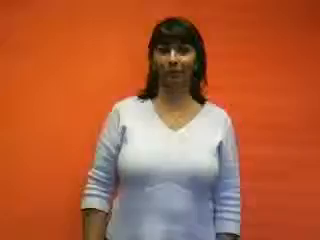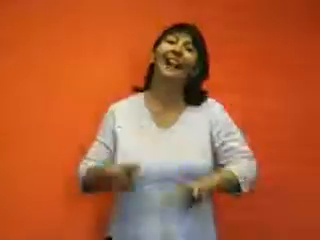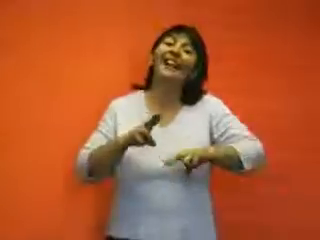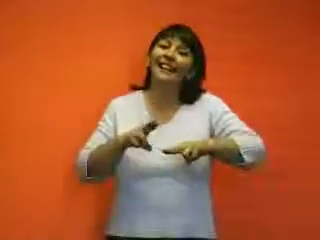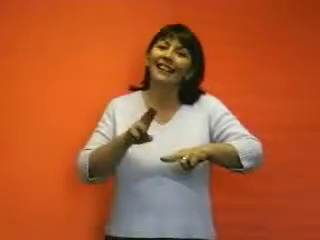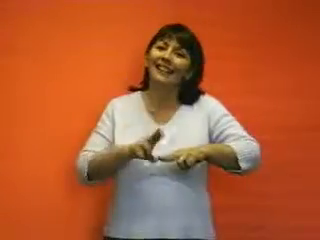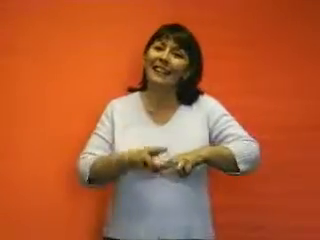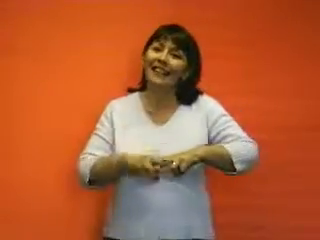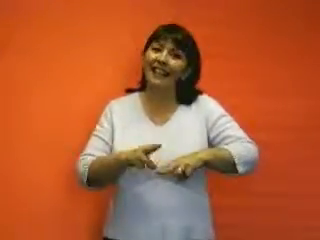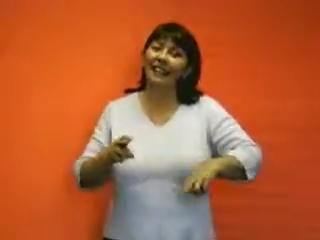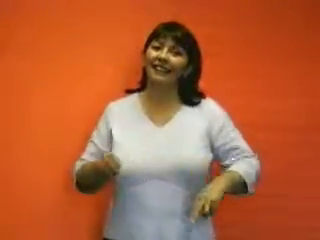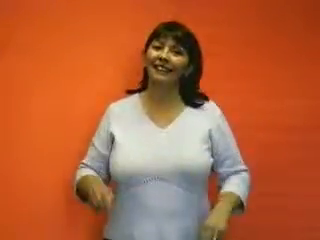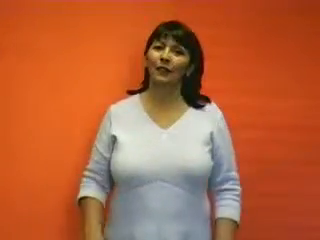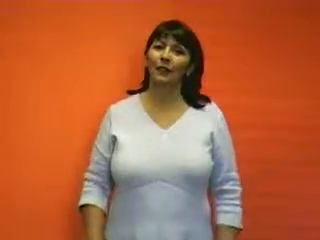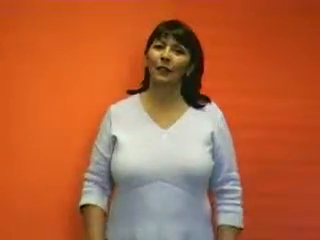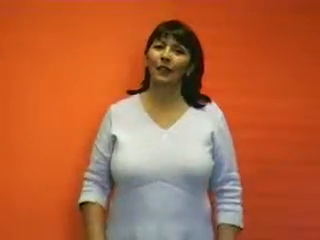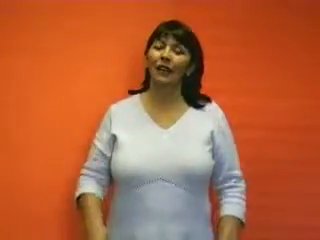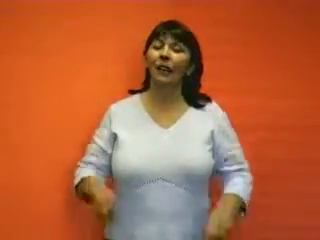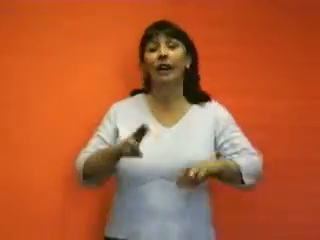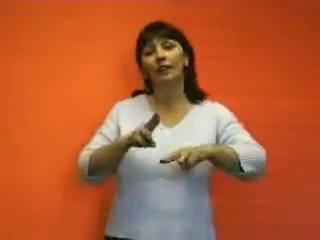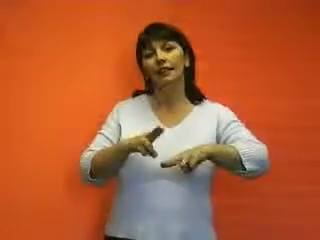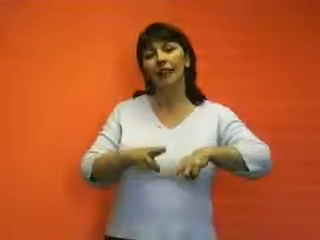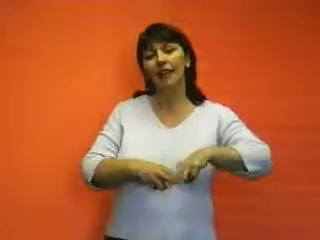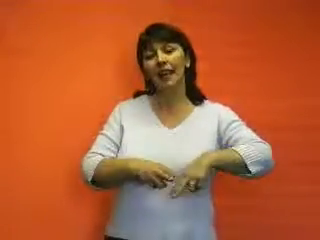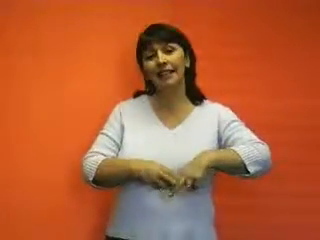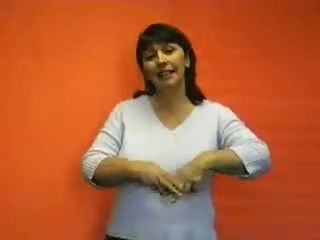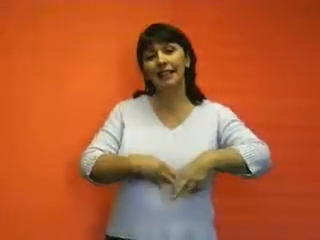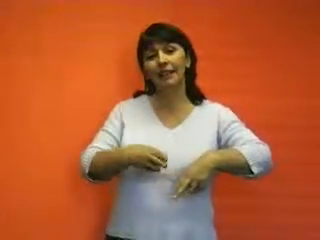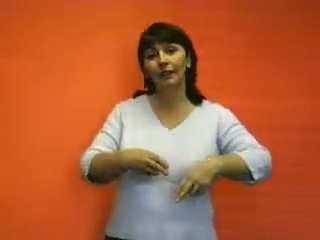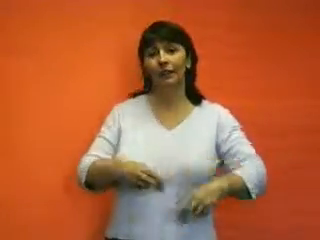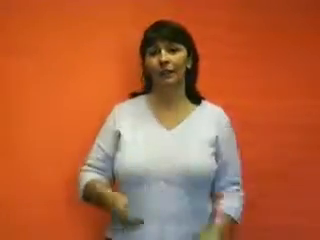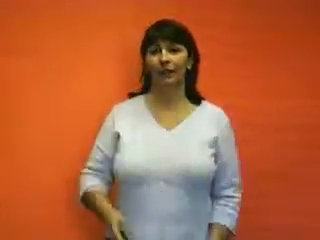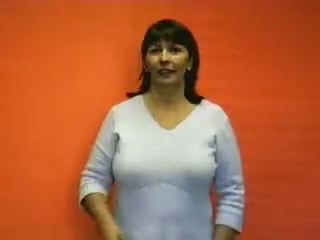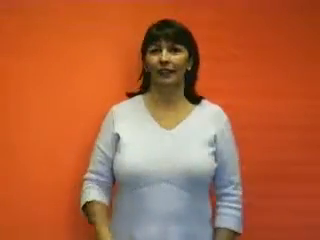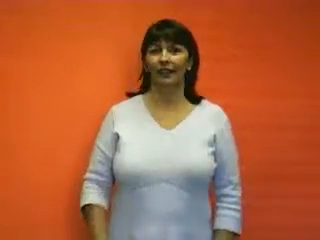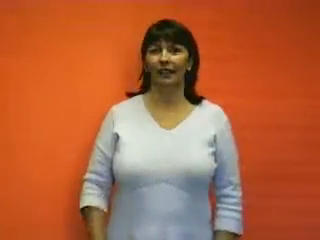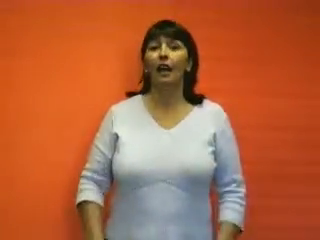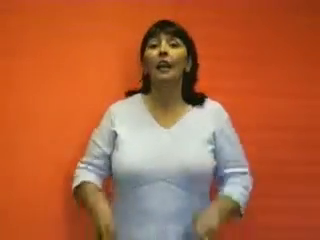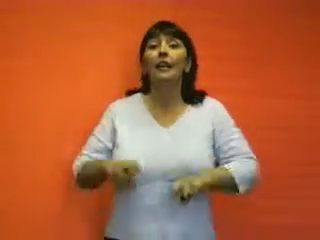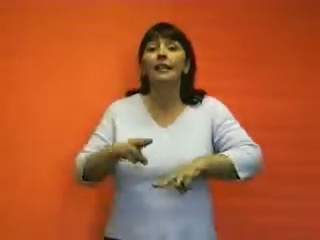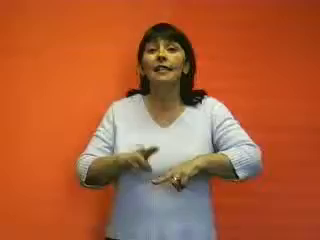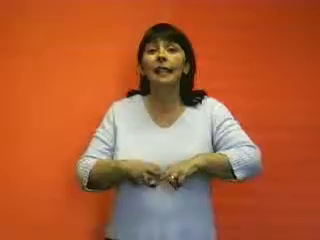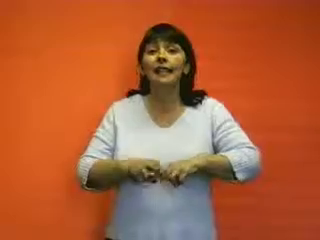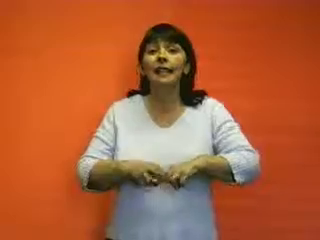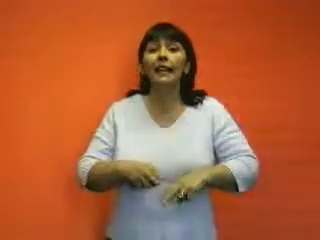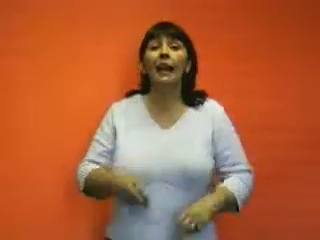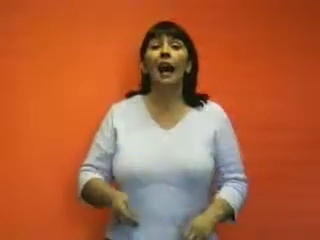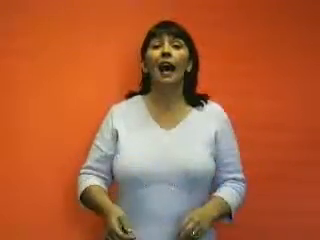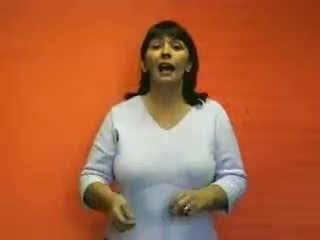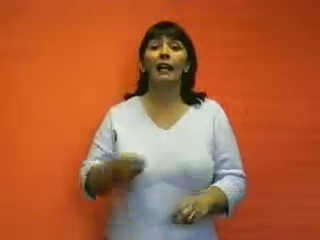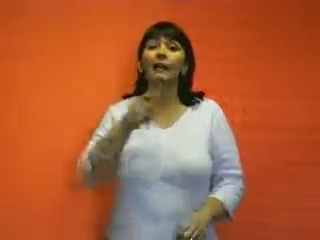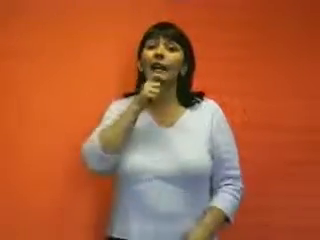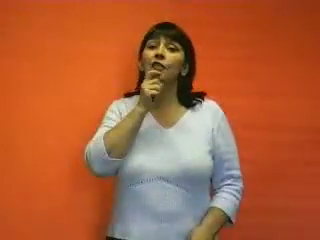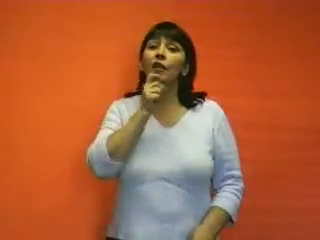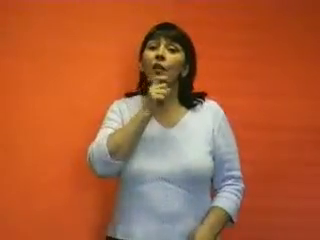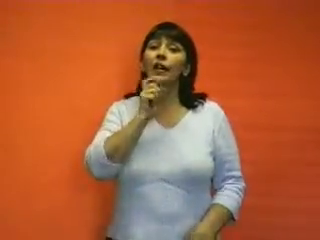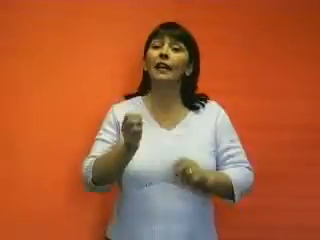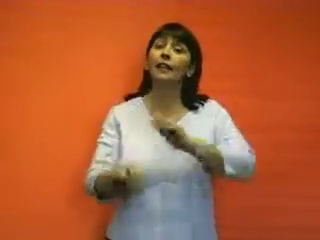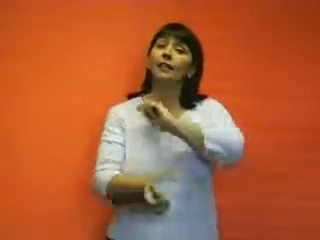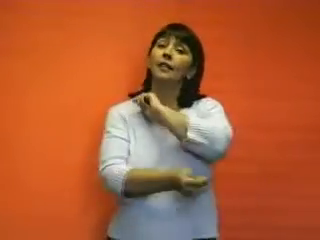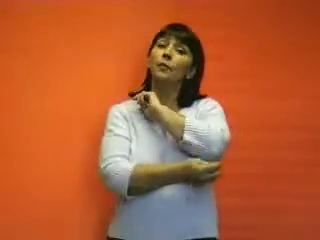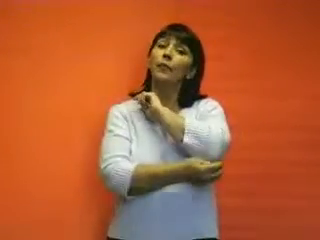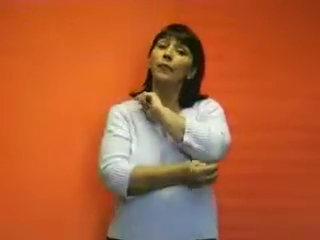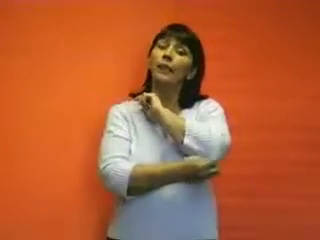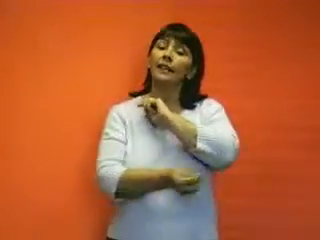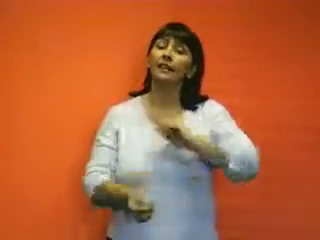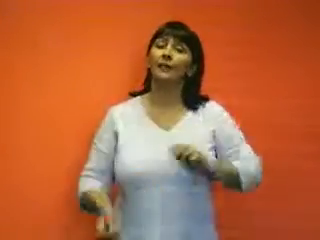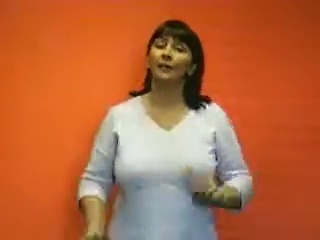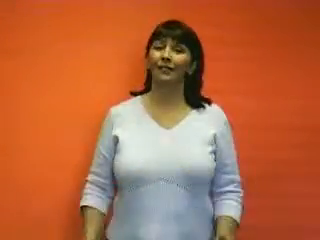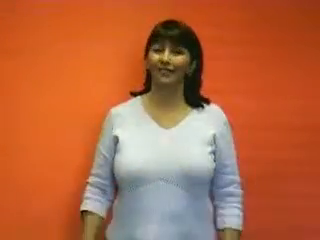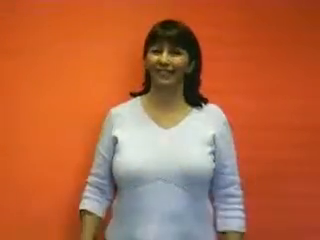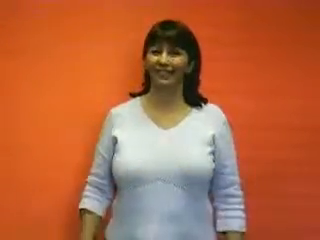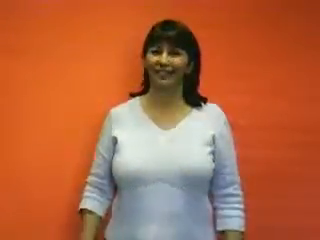Daddy